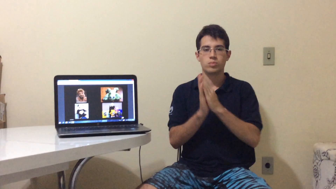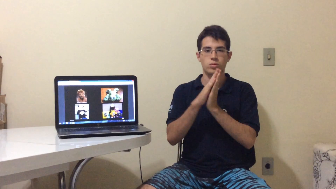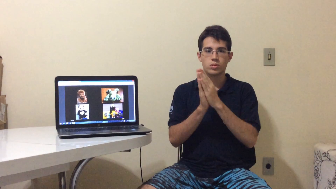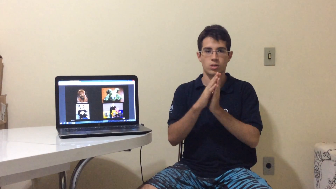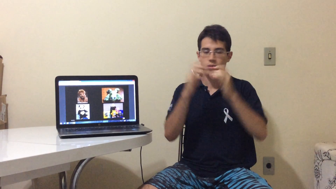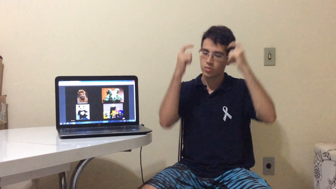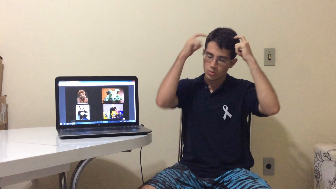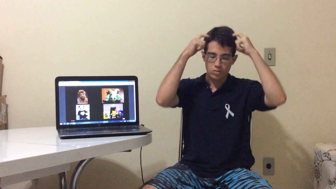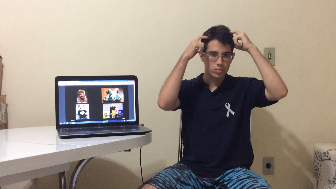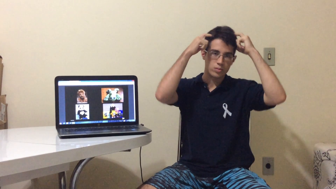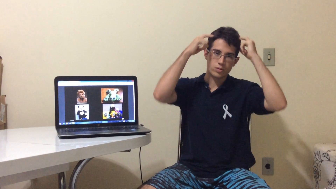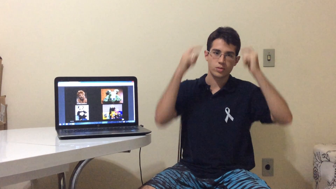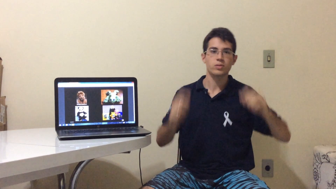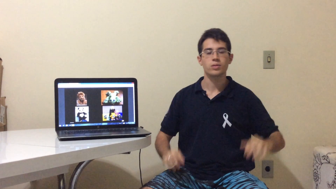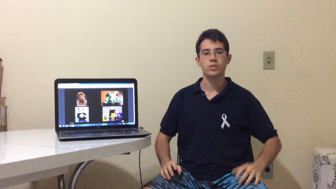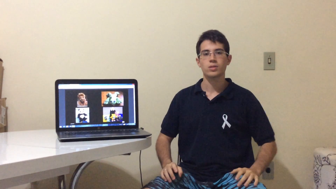stuffedanimal